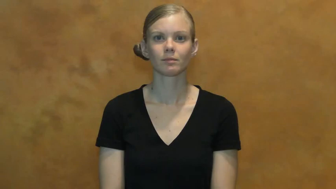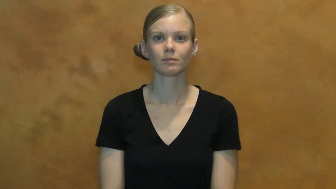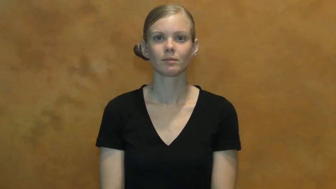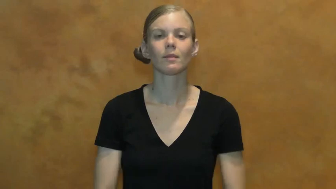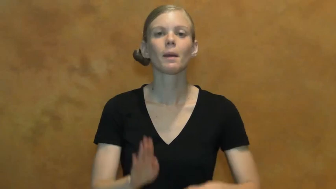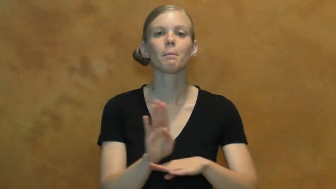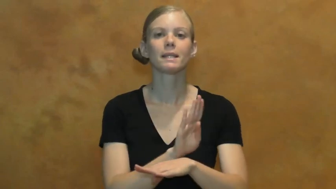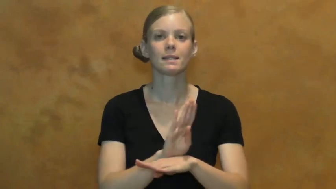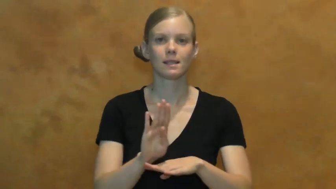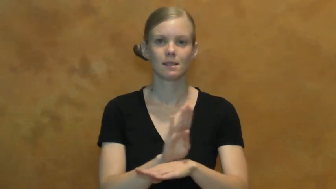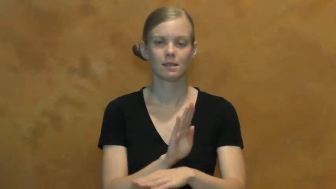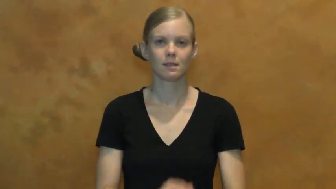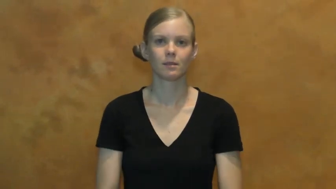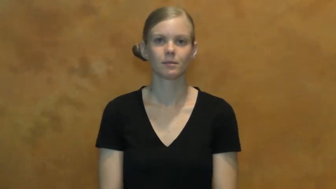business